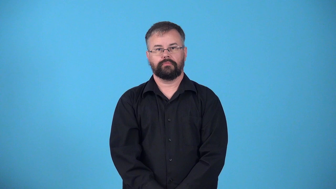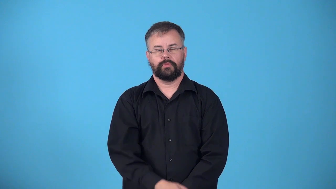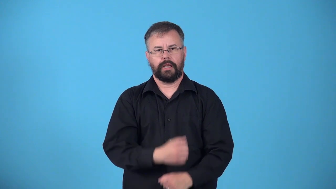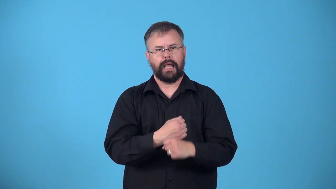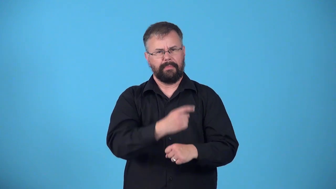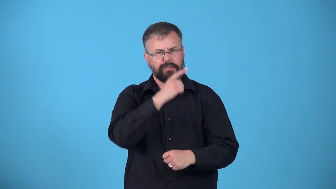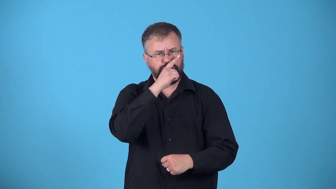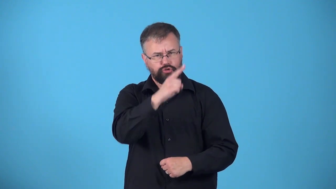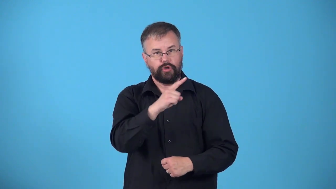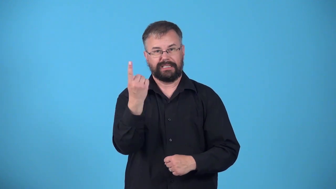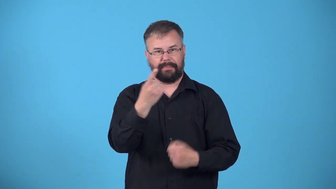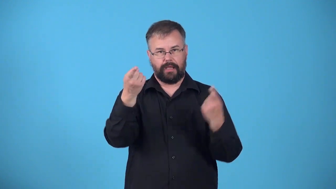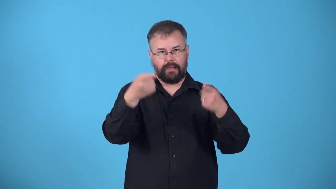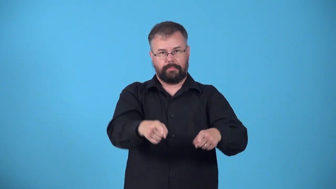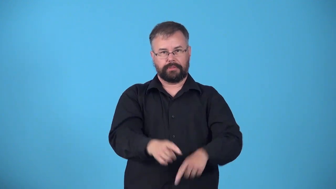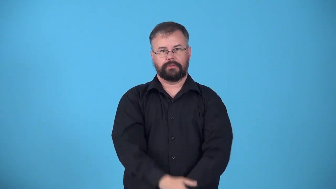ensure